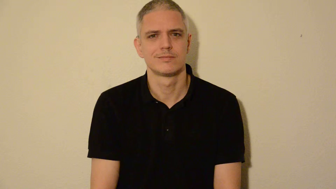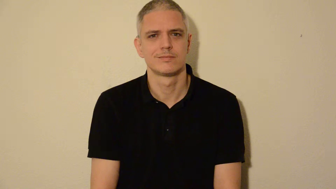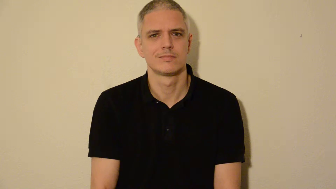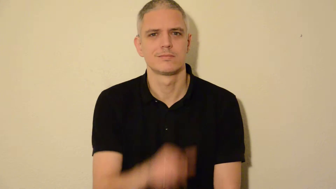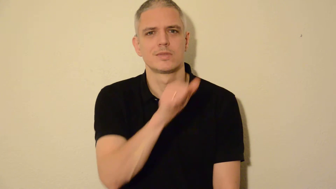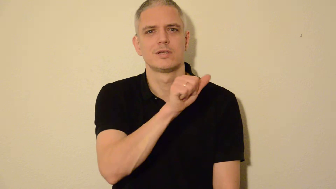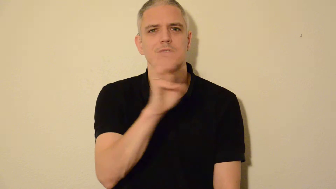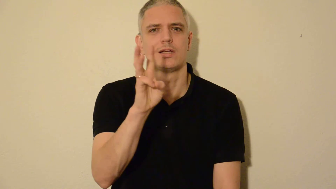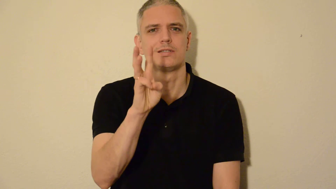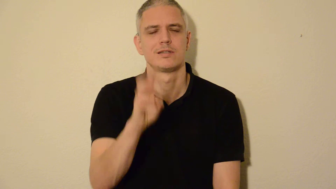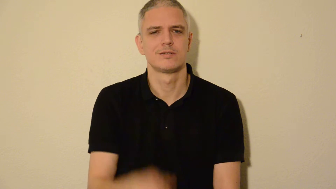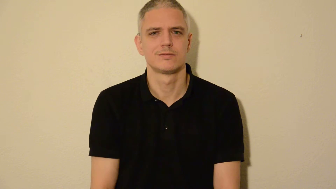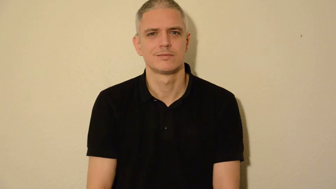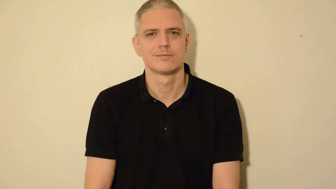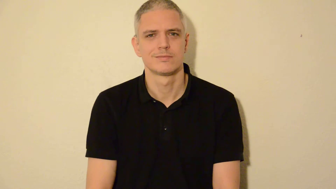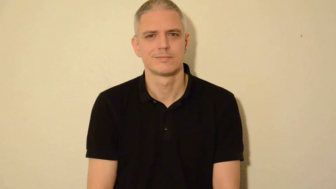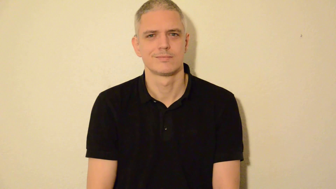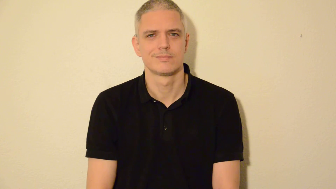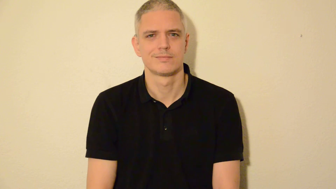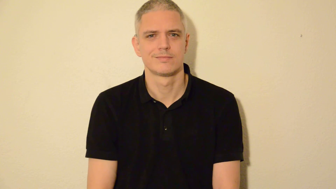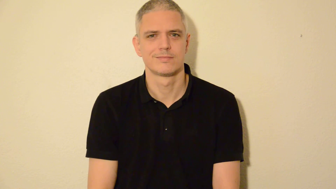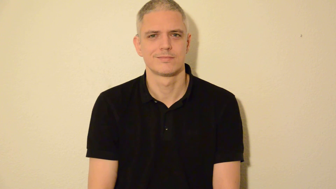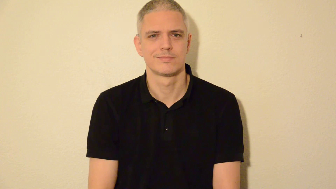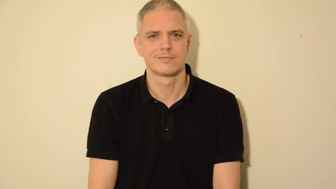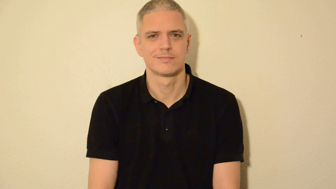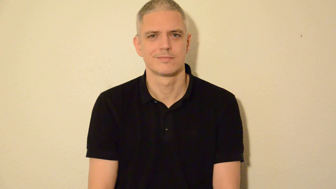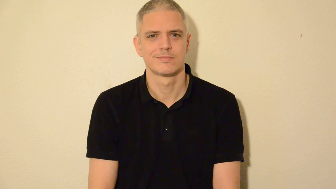number16